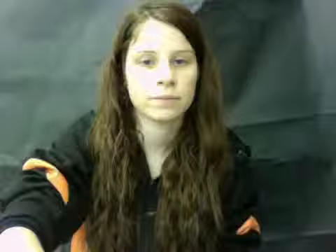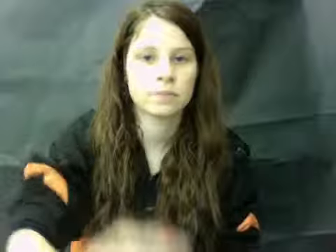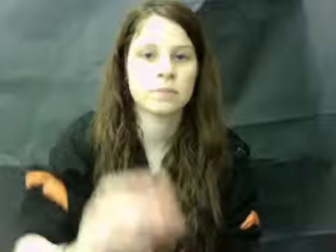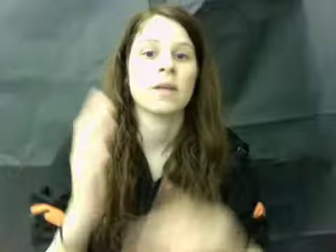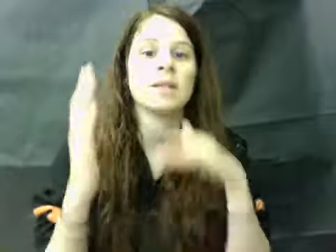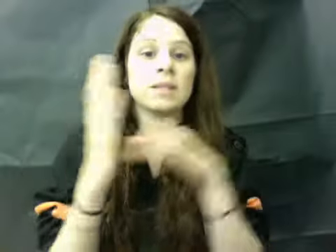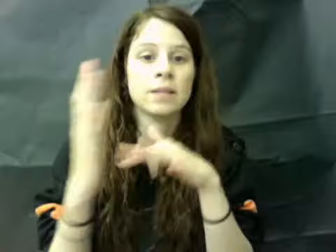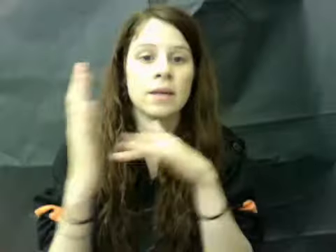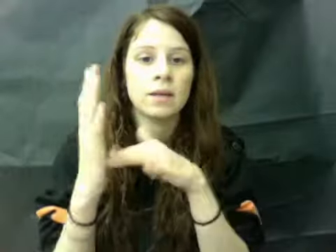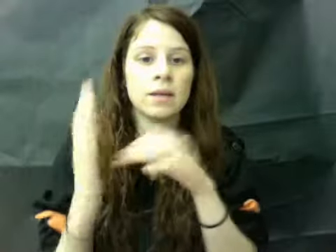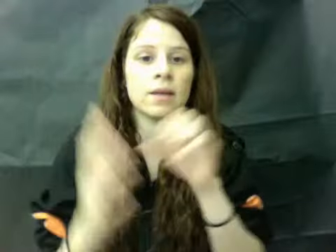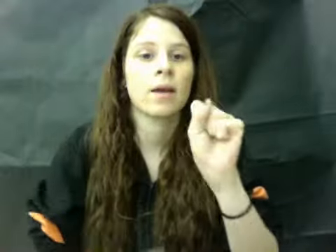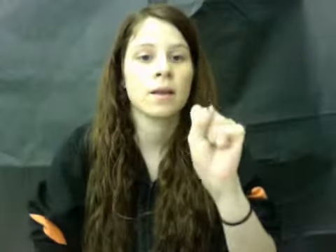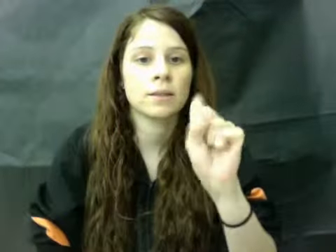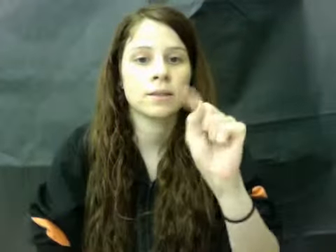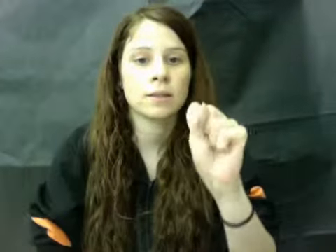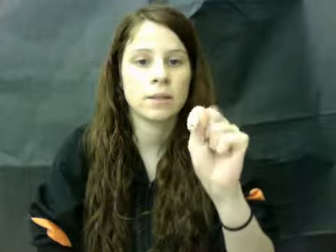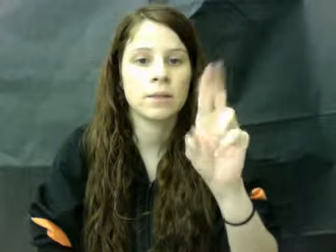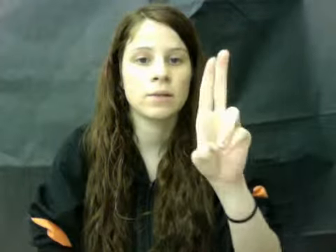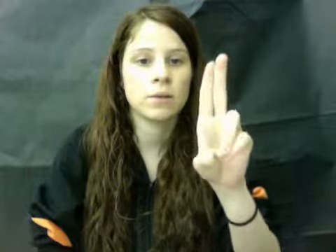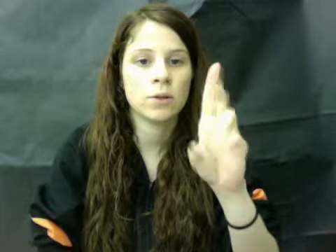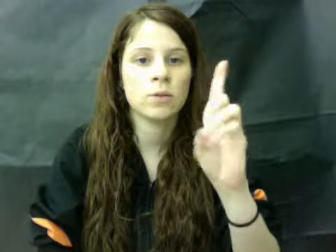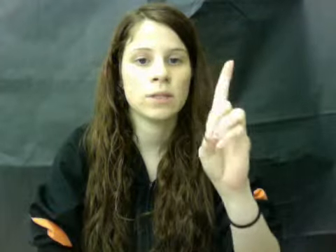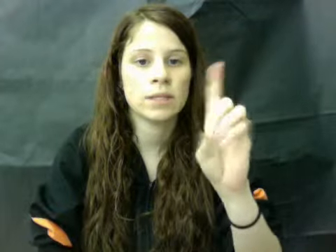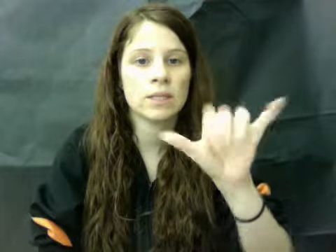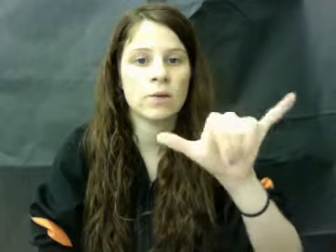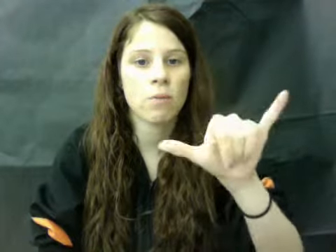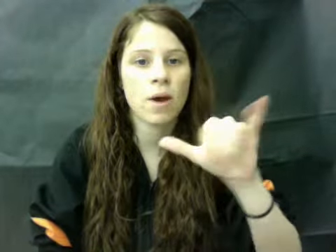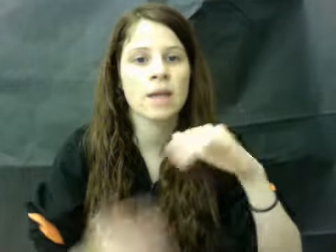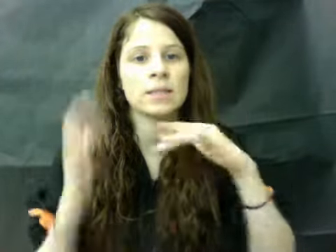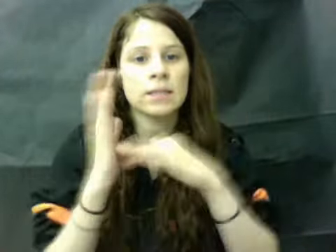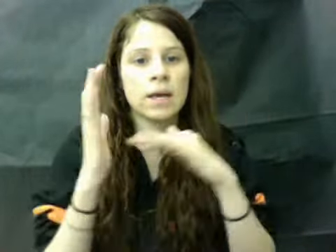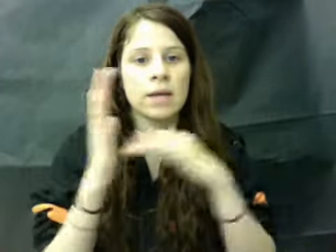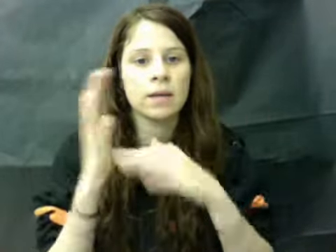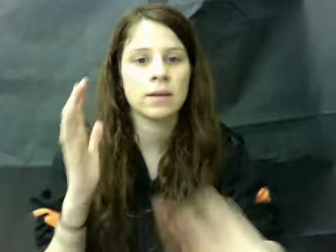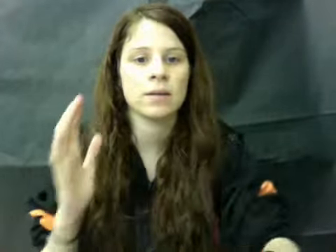study